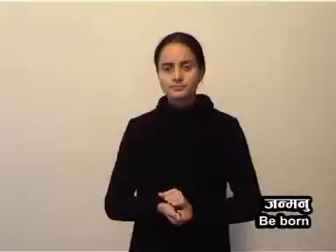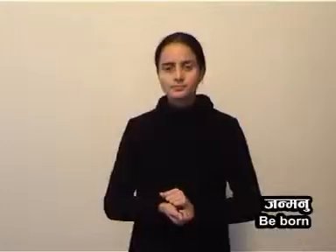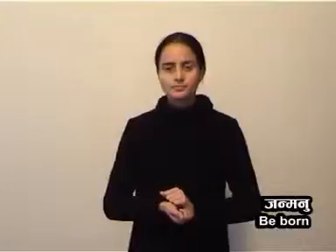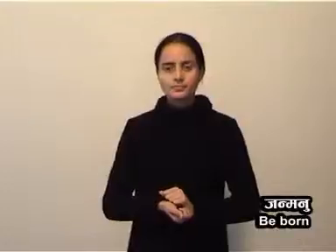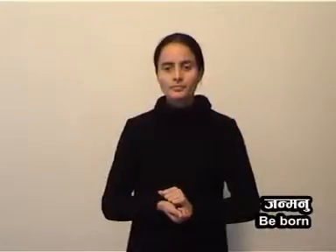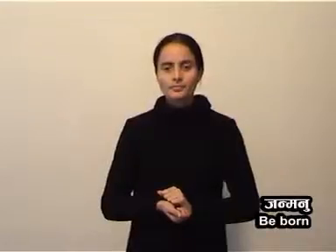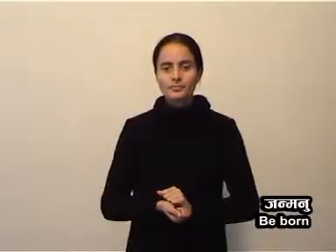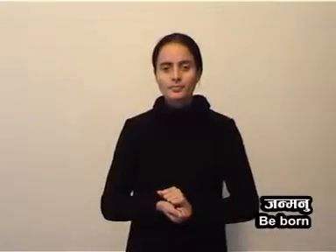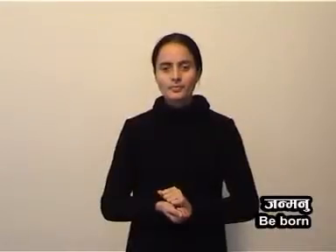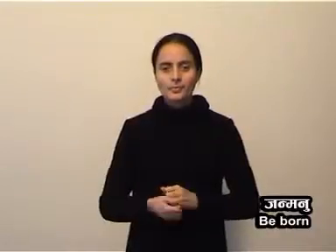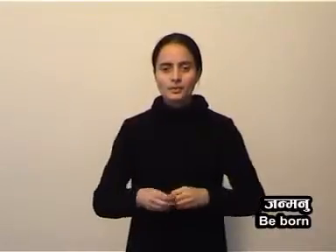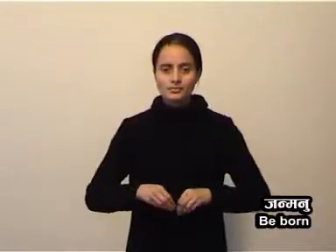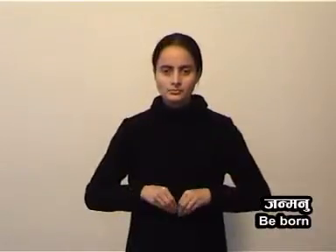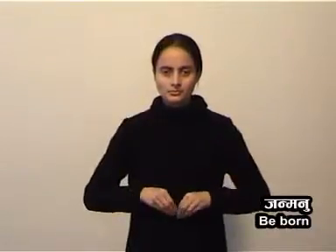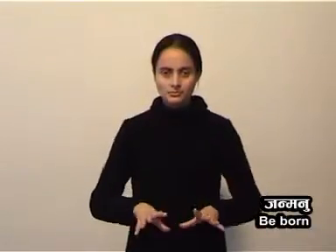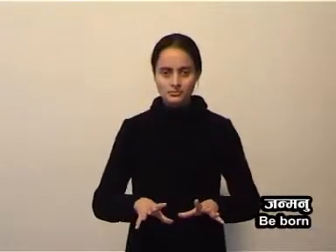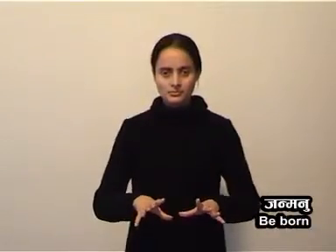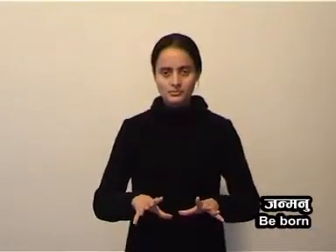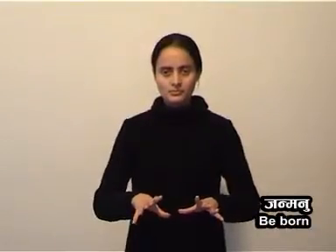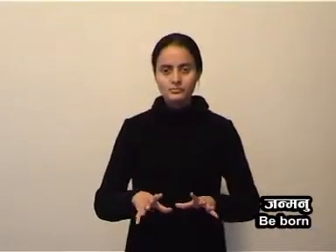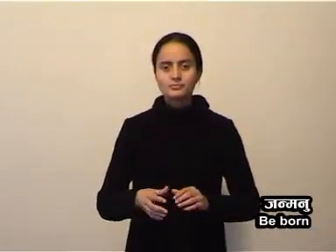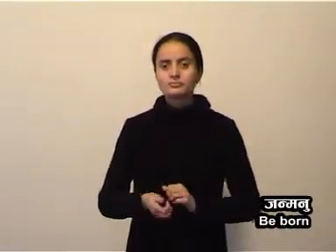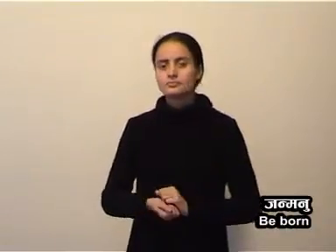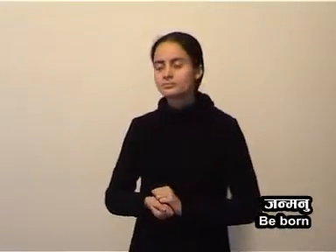beborn